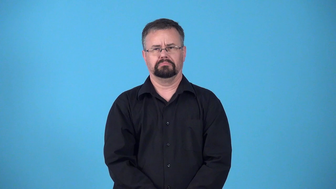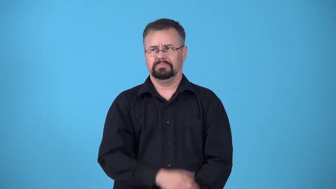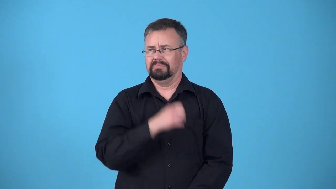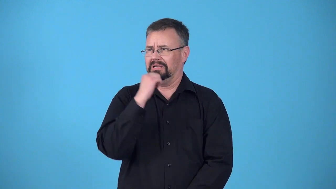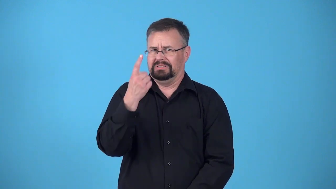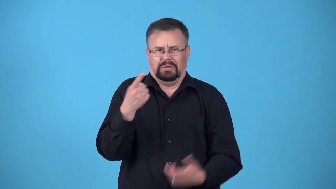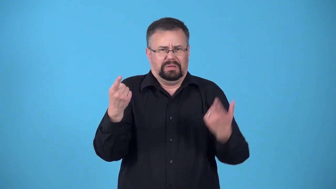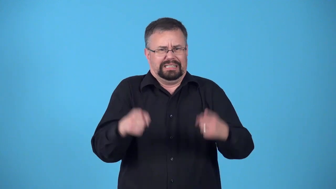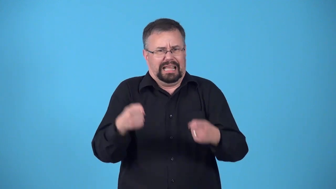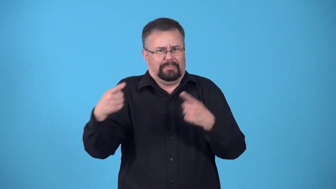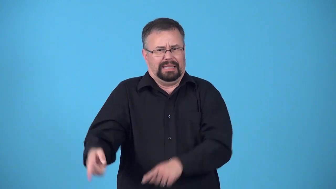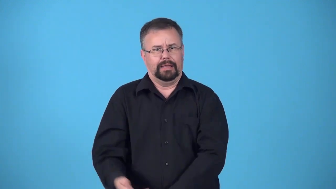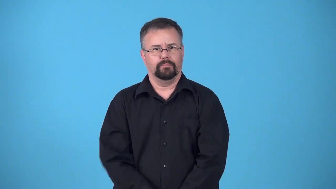what in tarnation